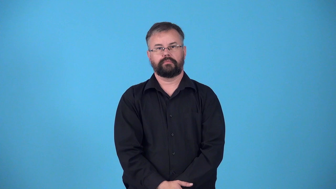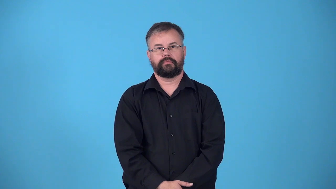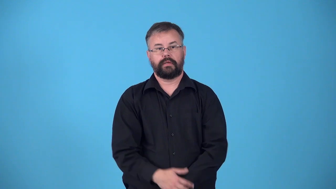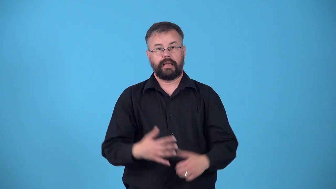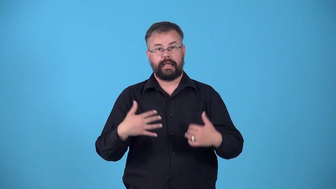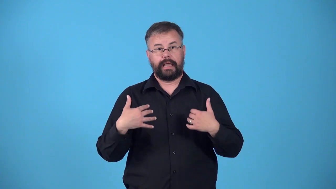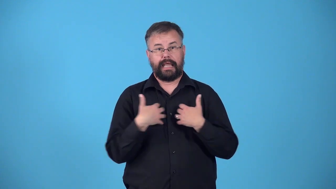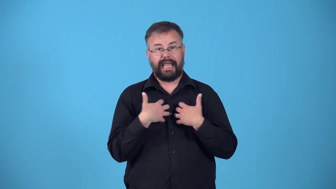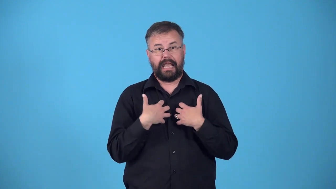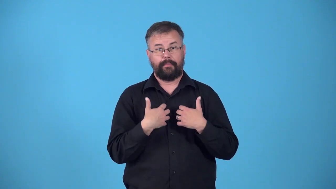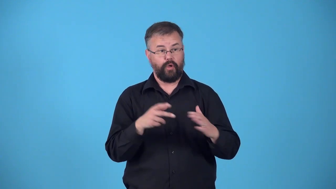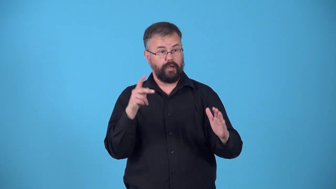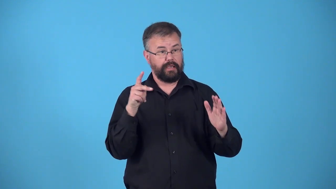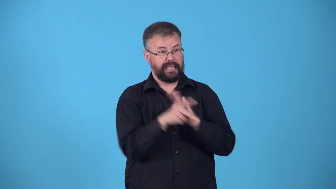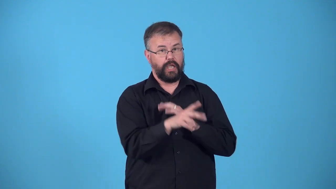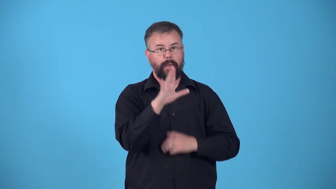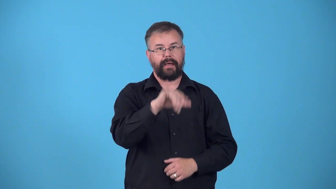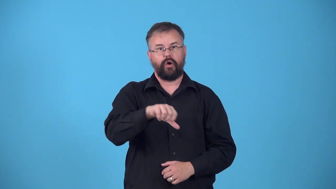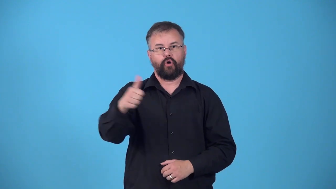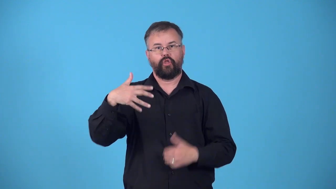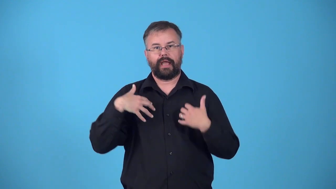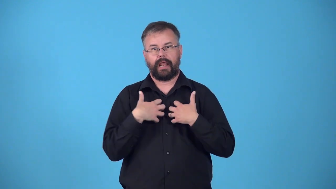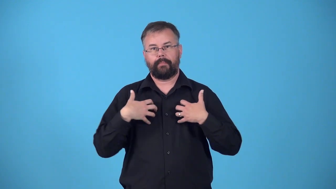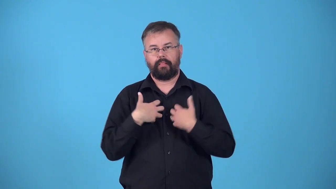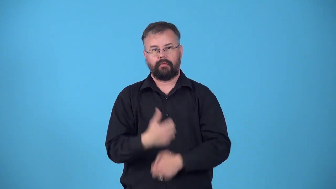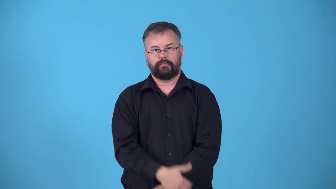prey